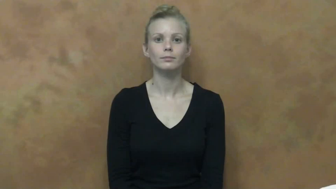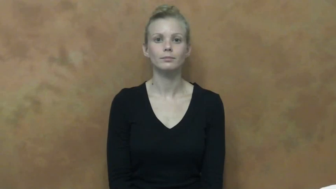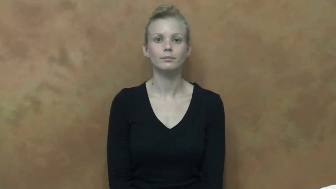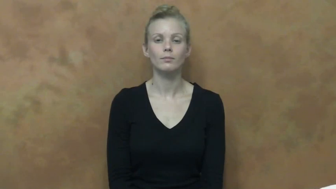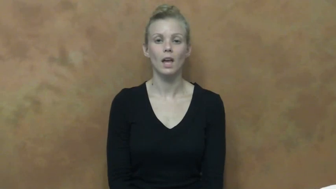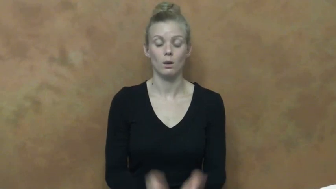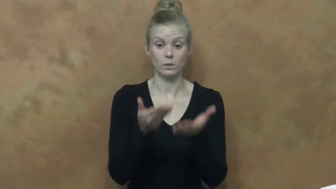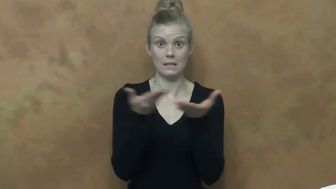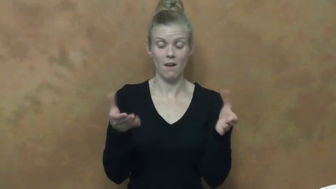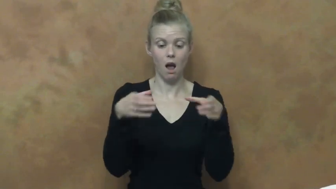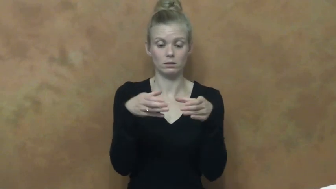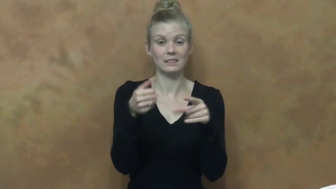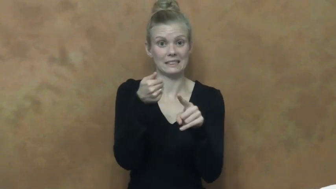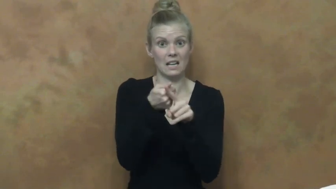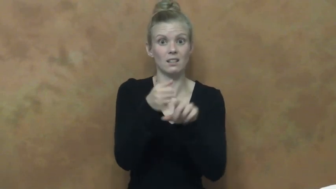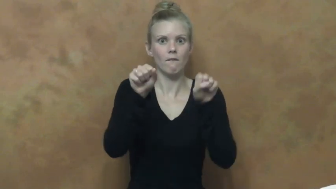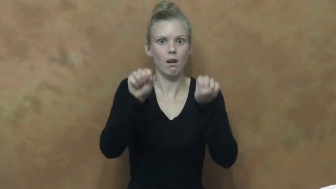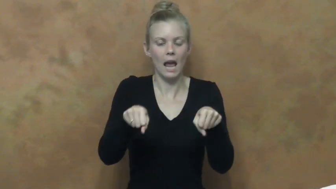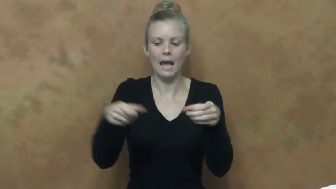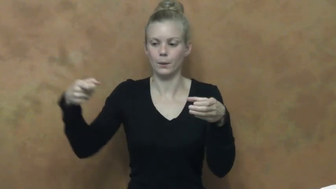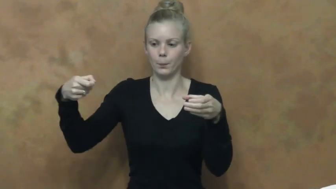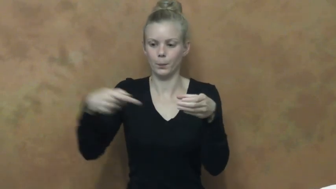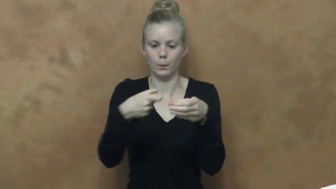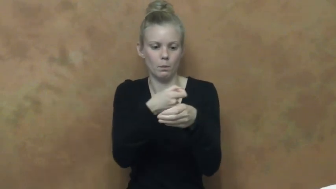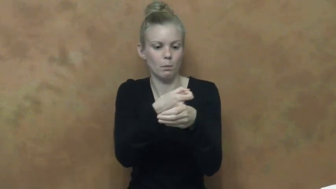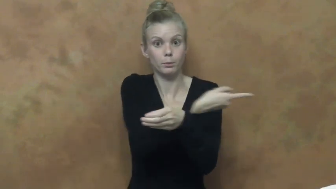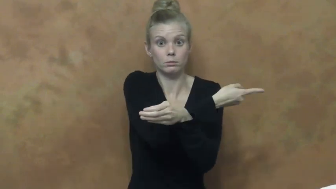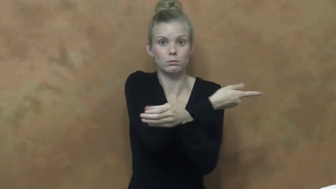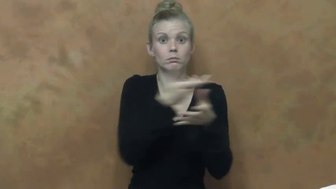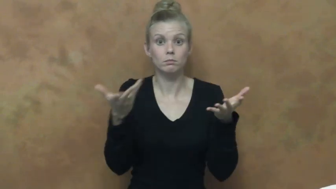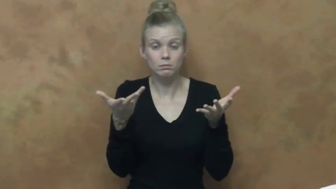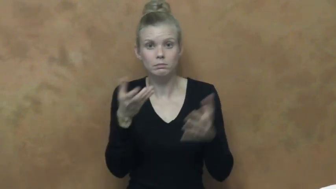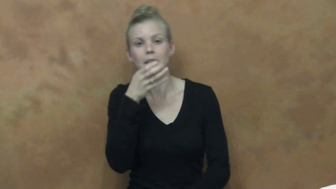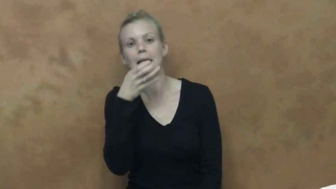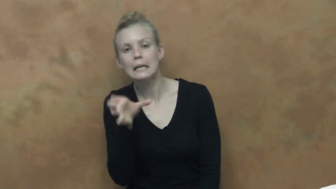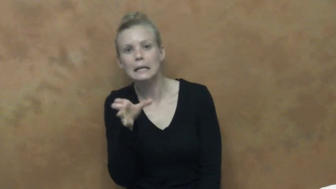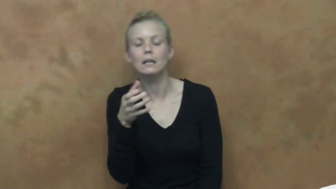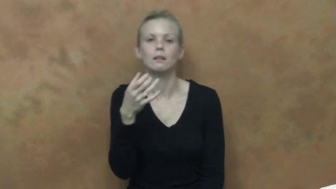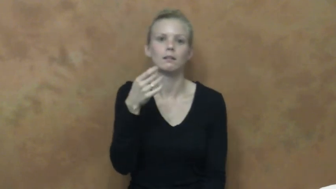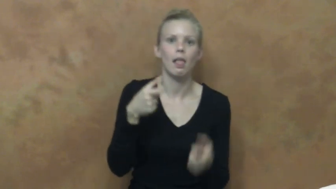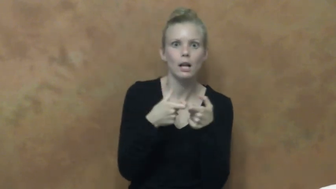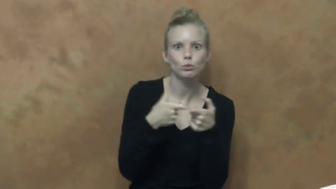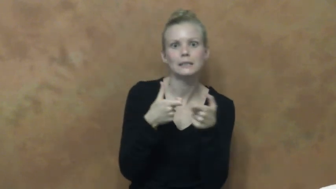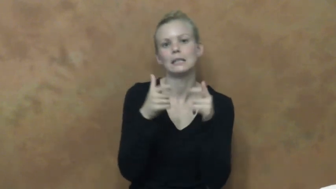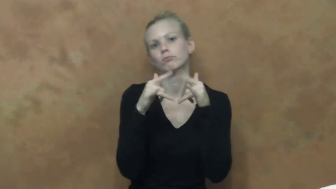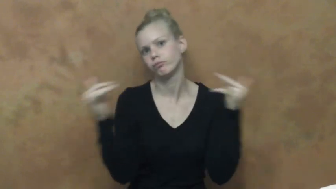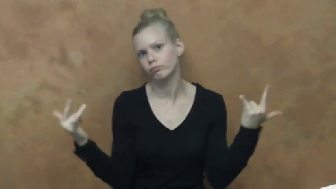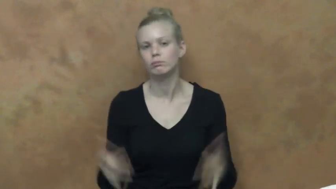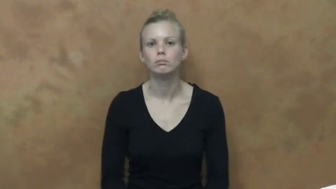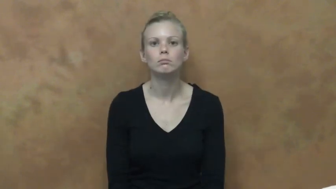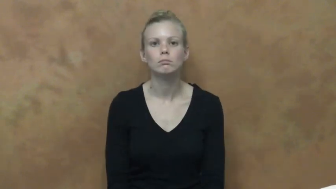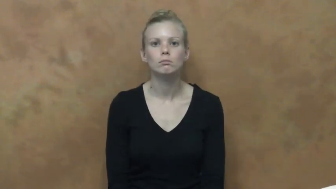conductor